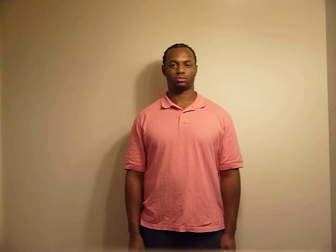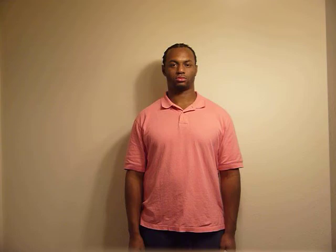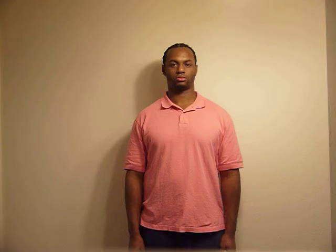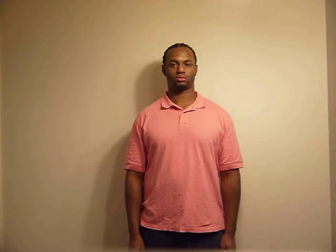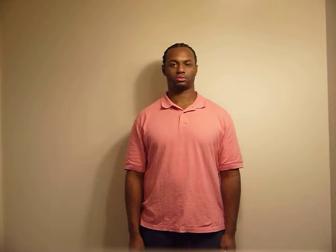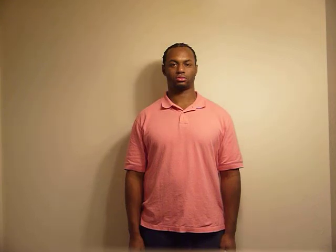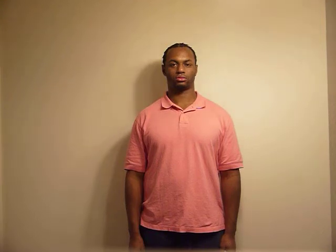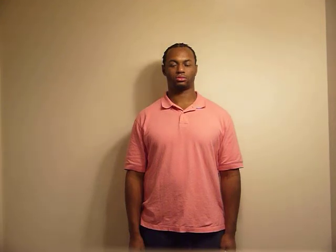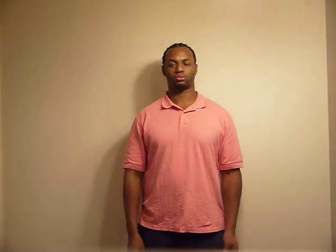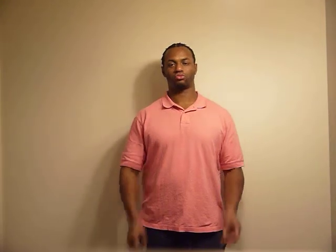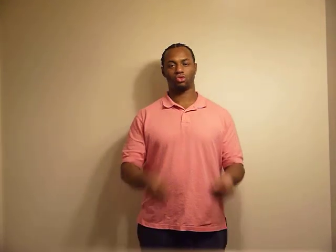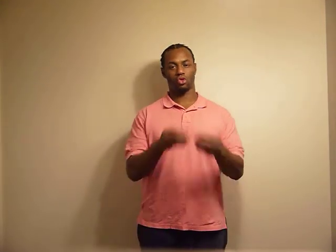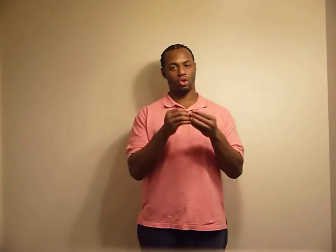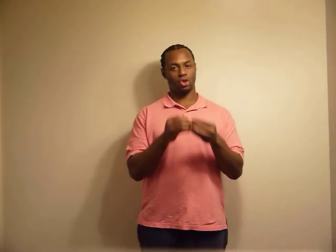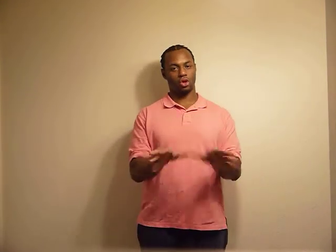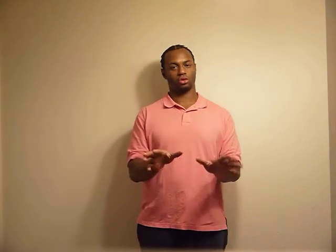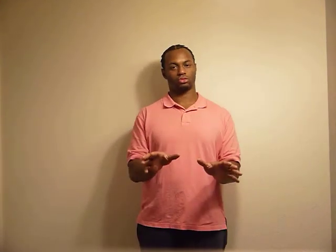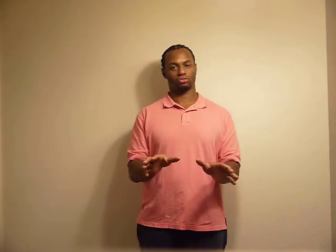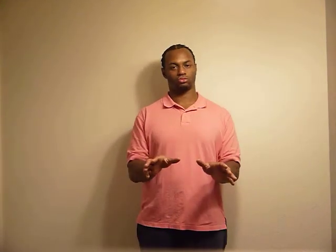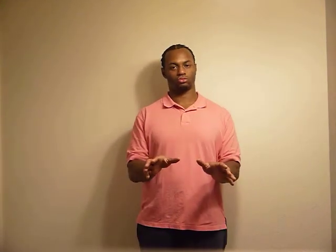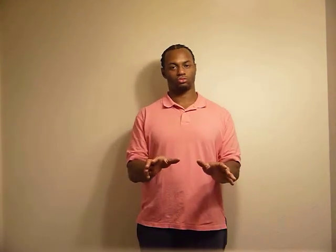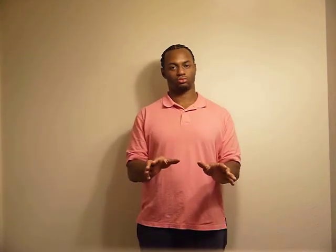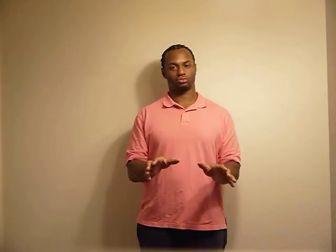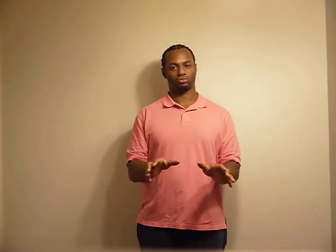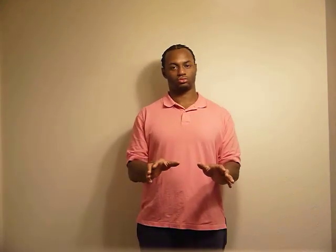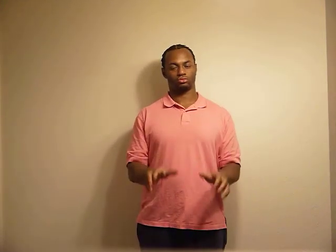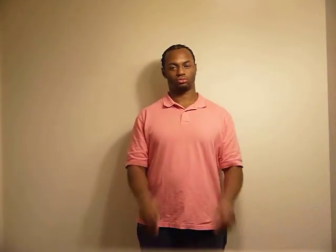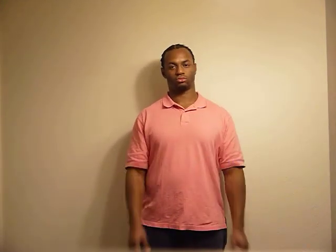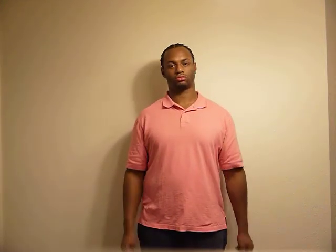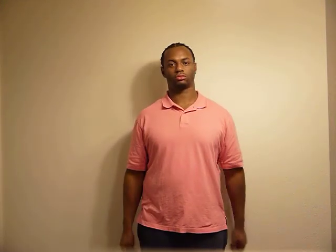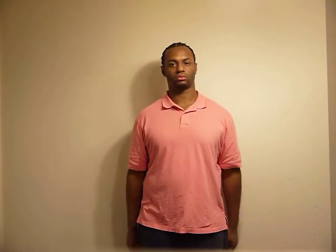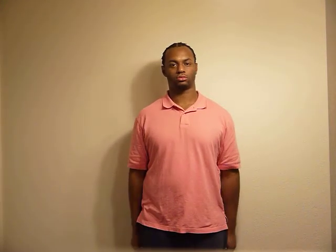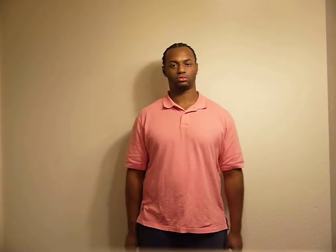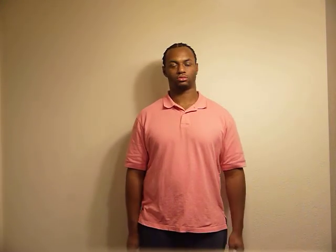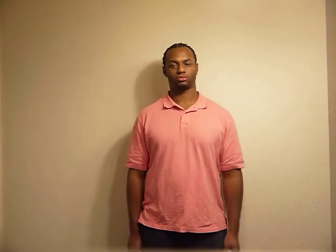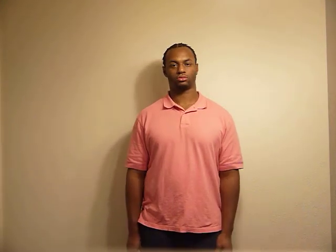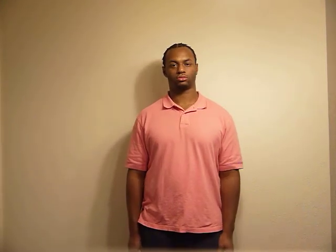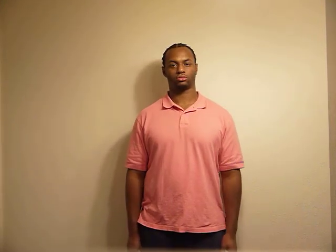Lost